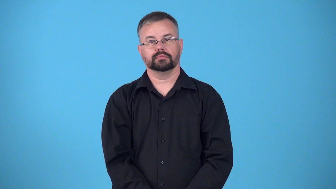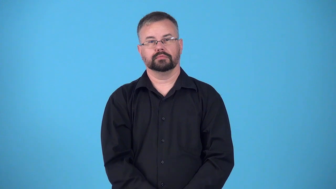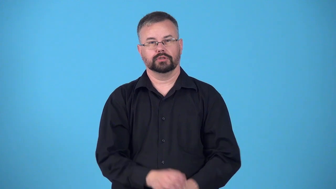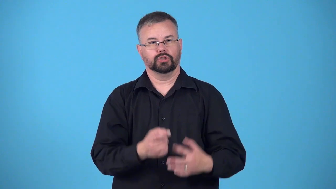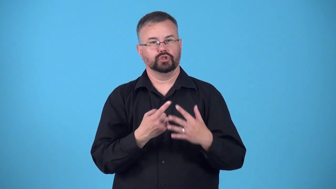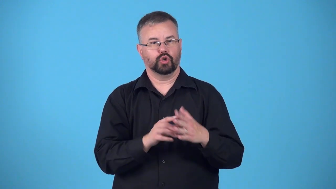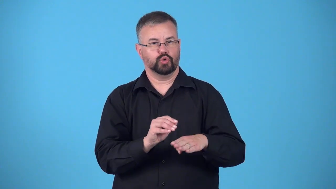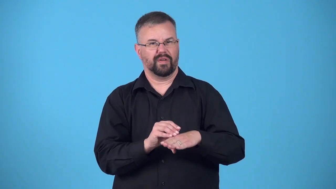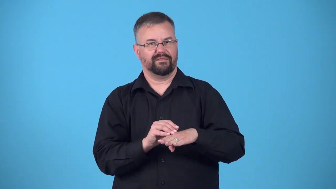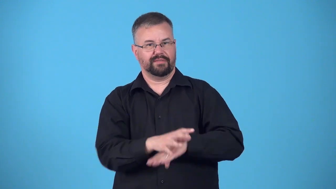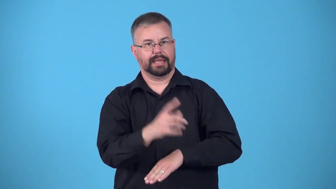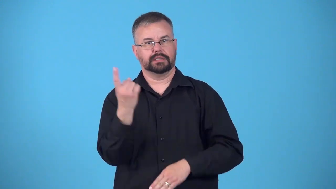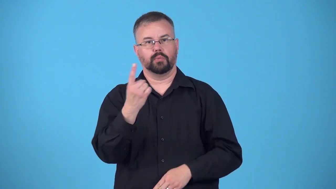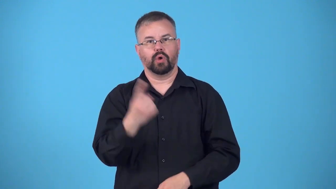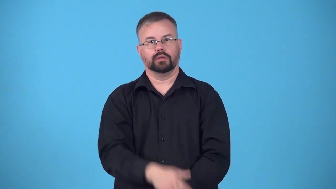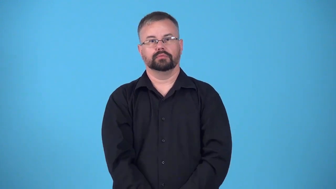take hold, be in effect